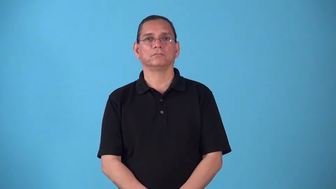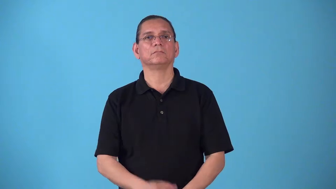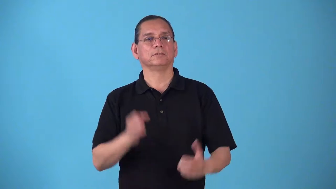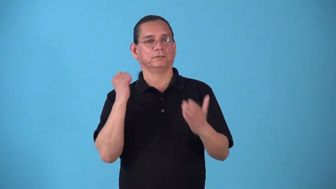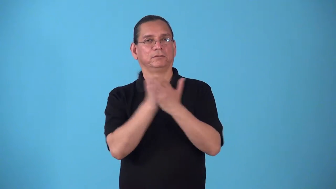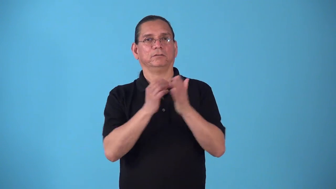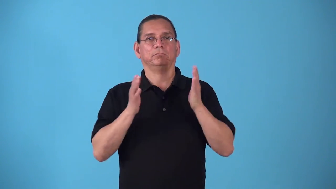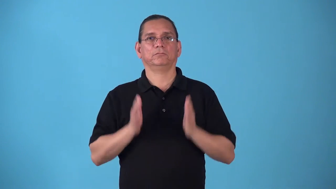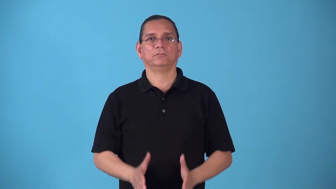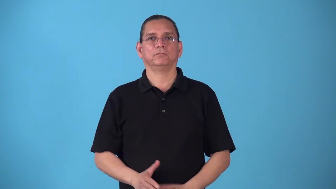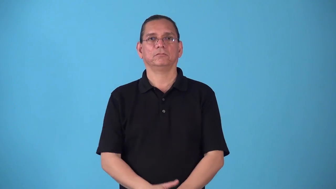stabber